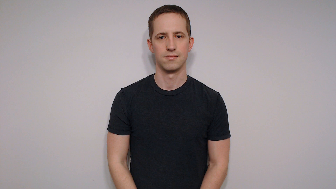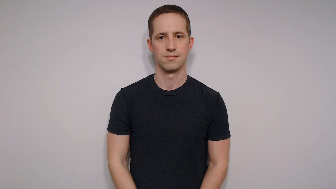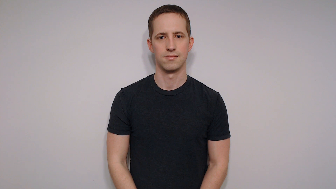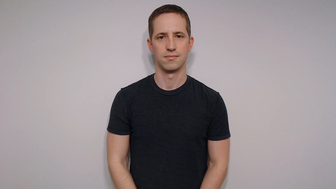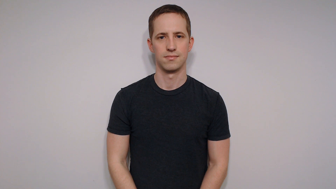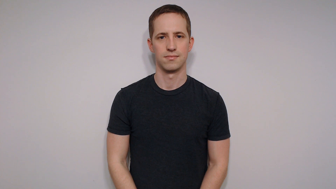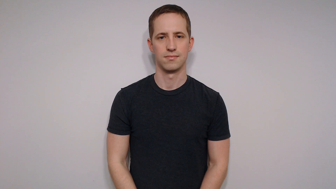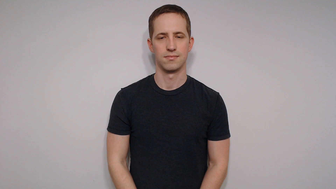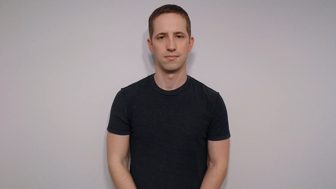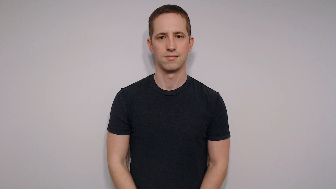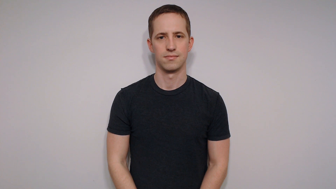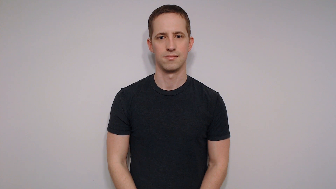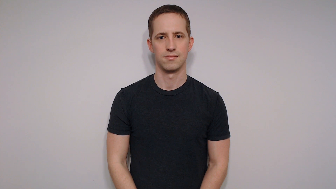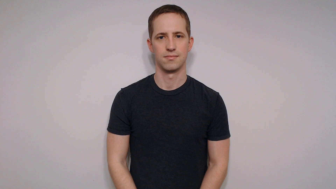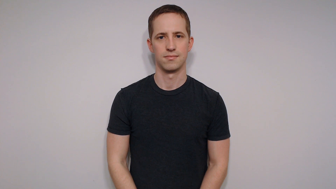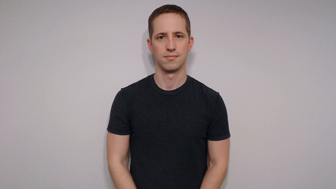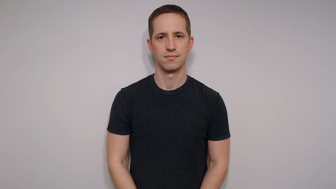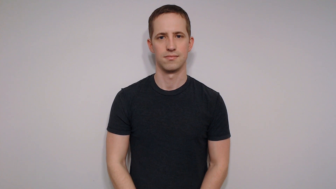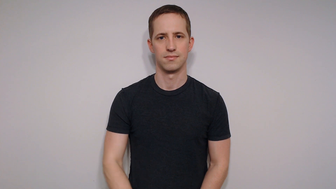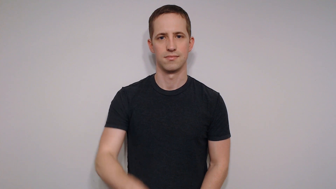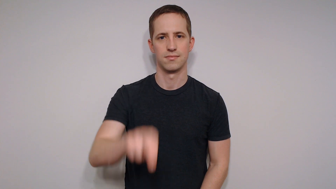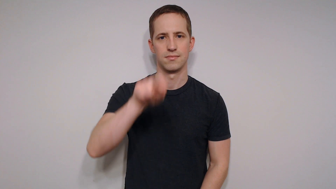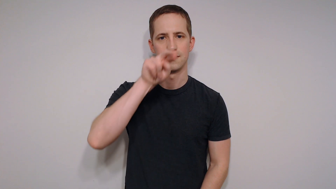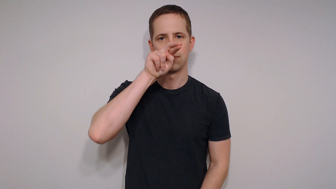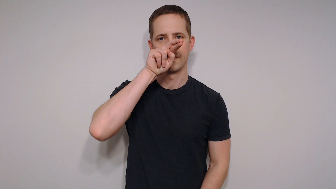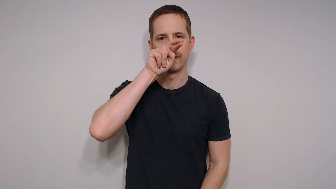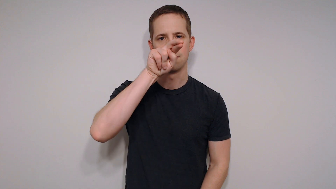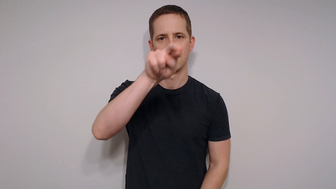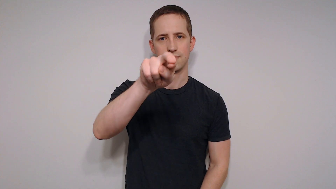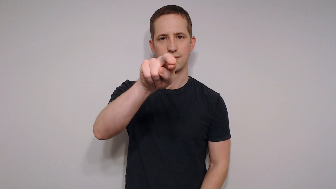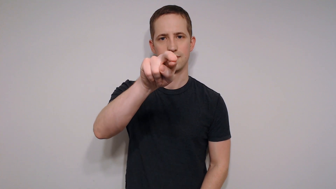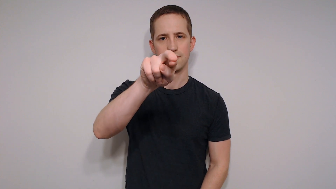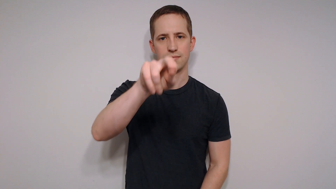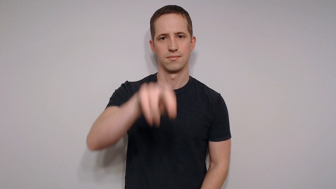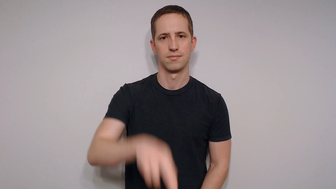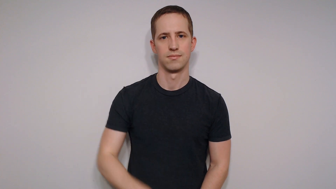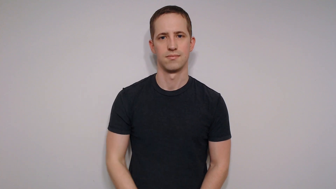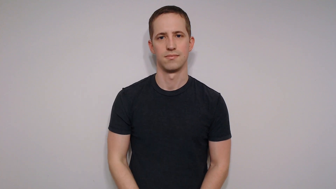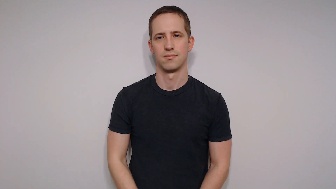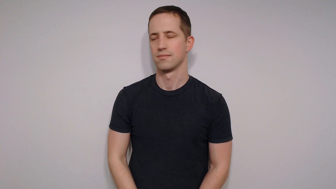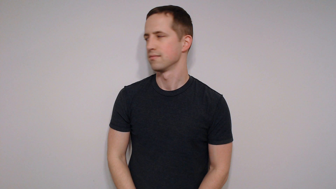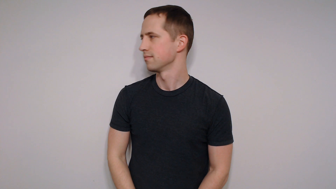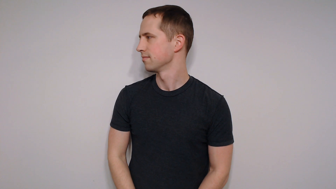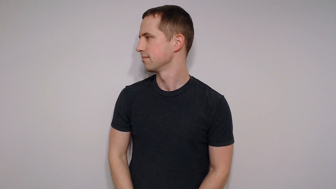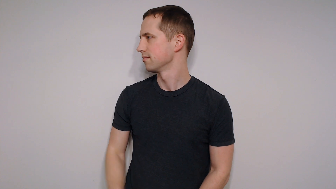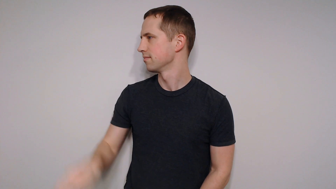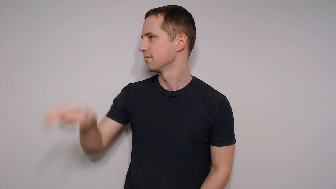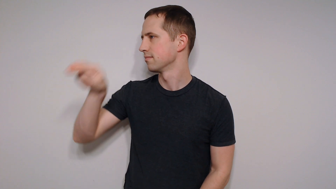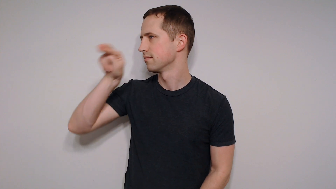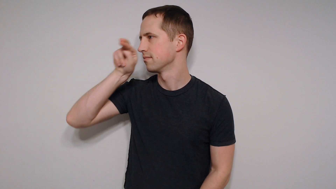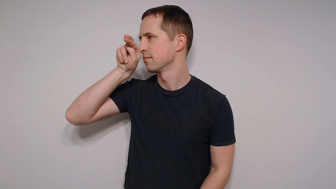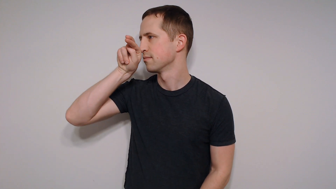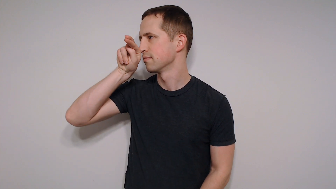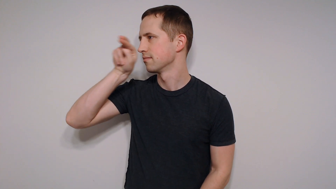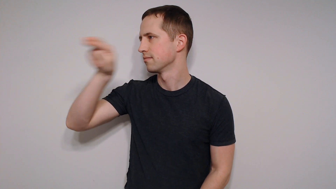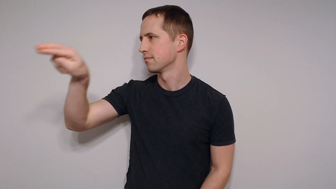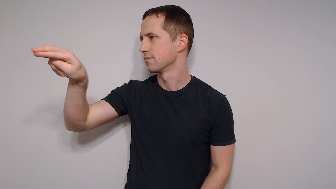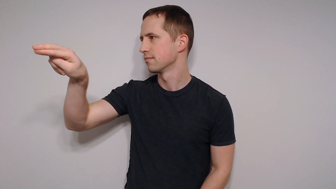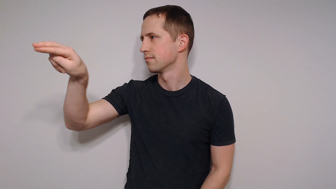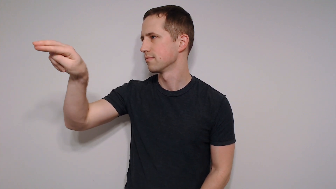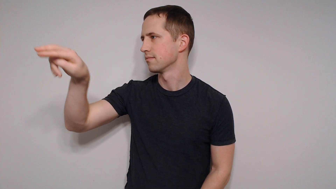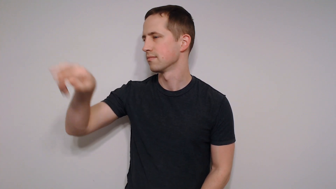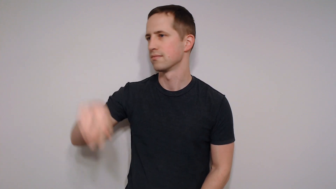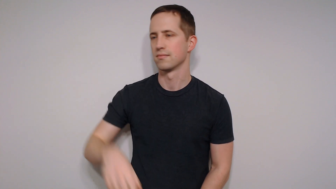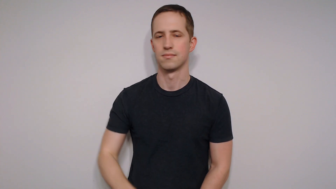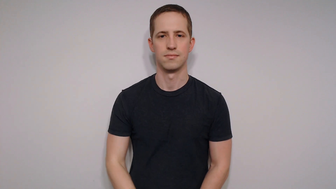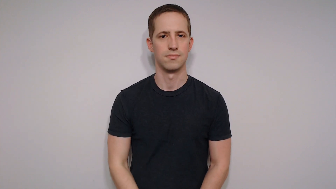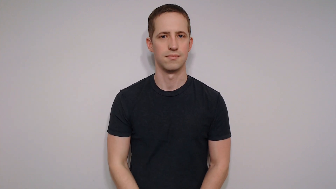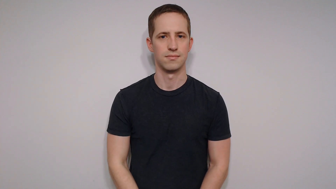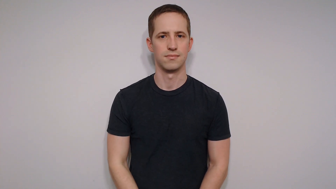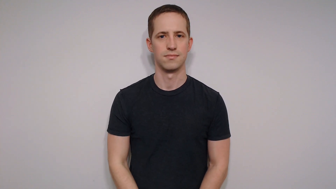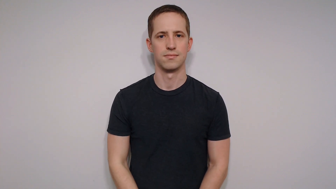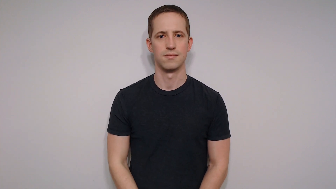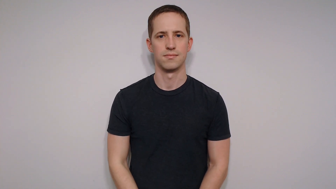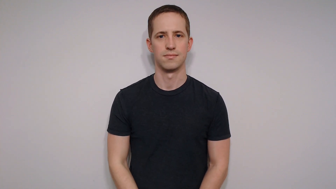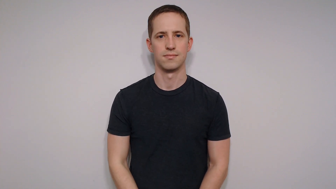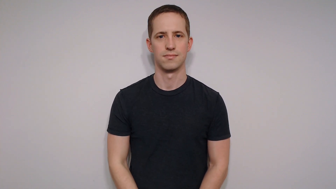Narwhal